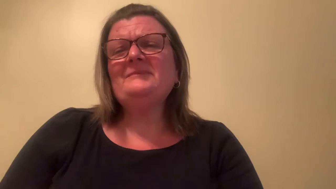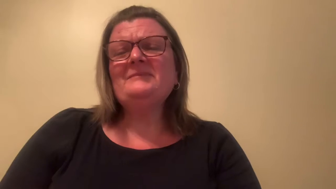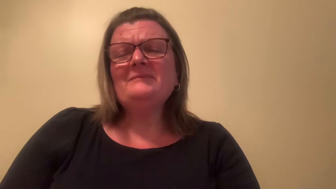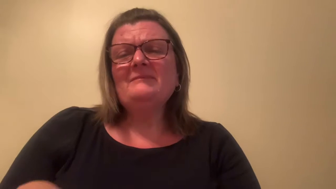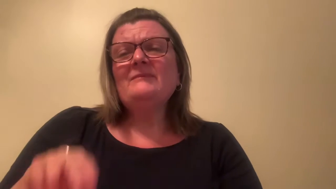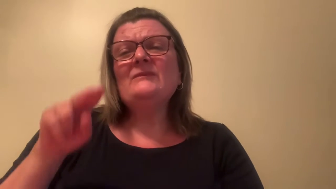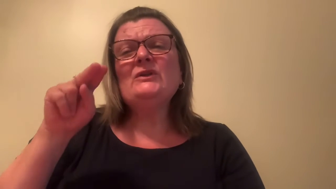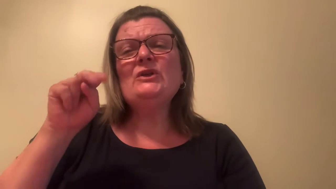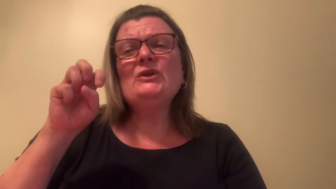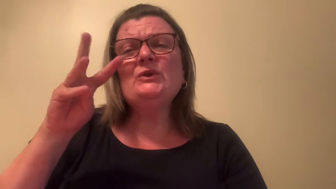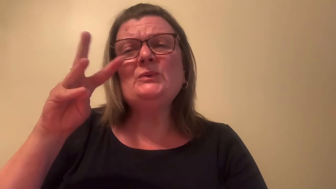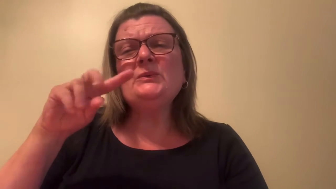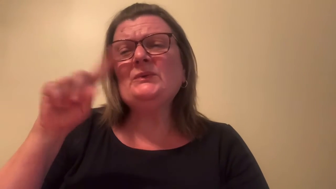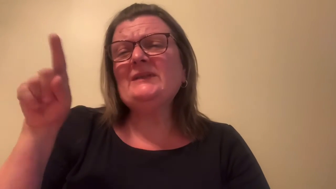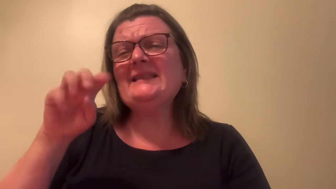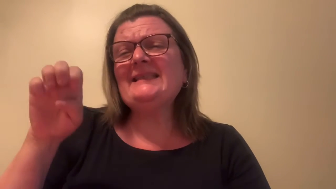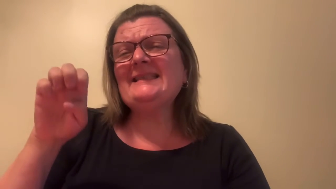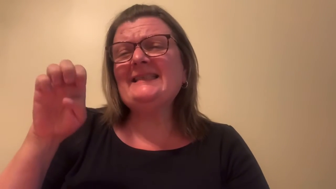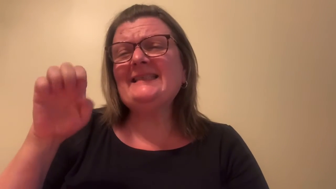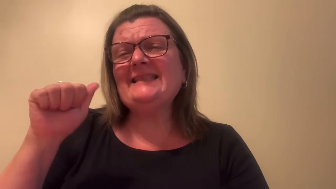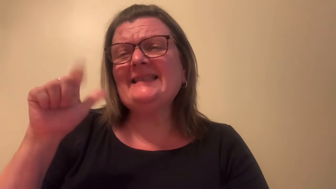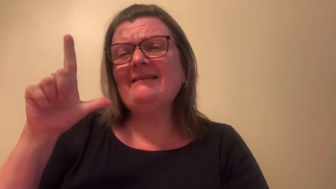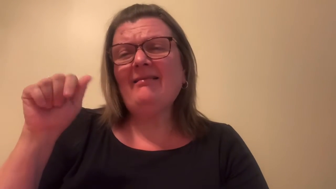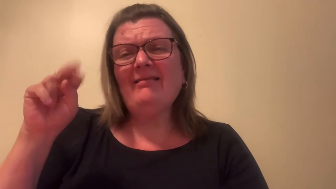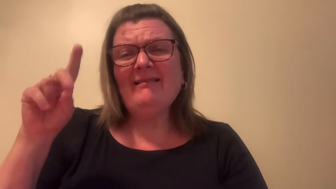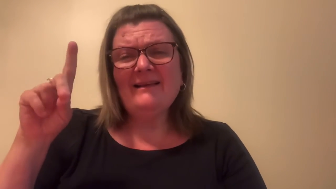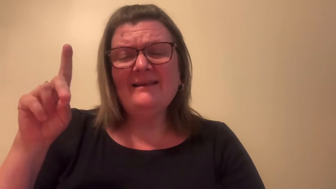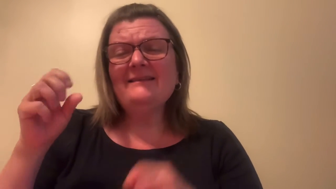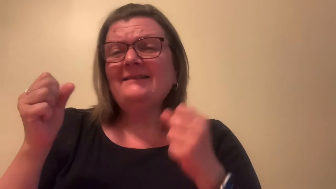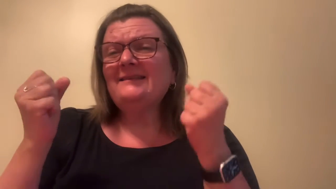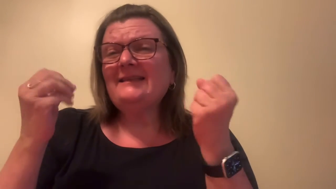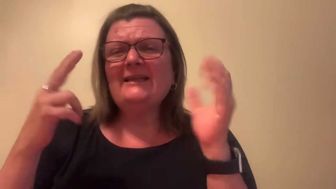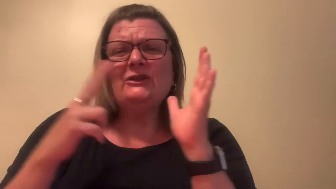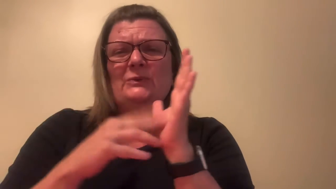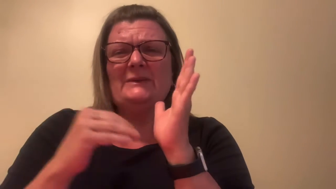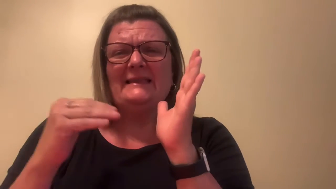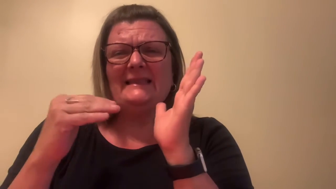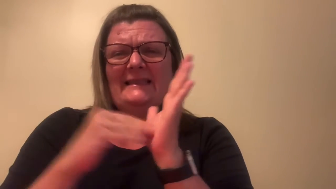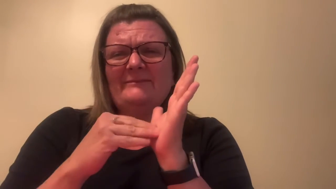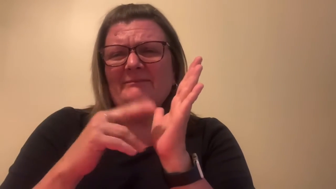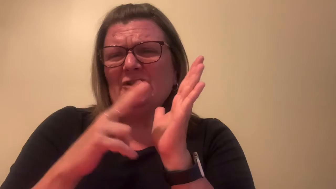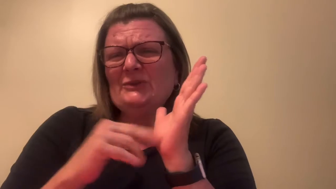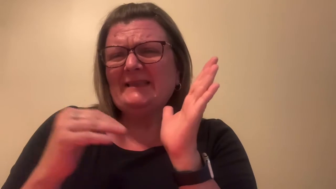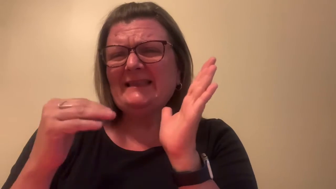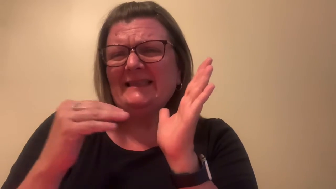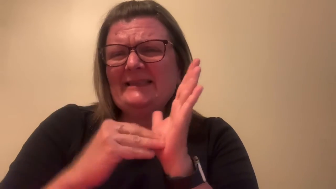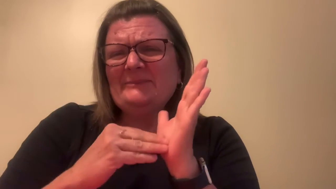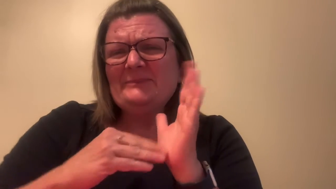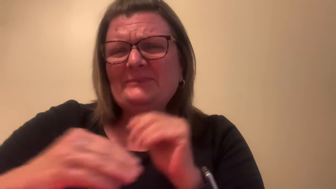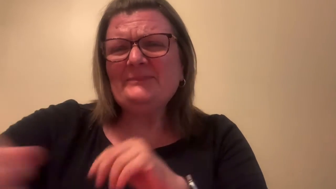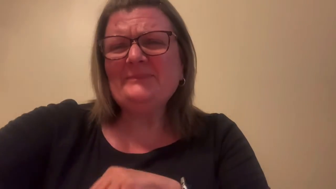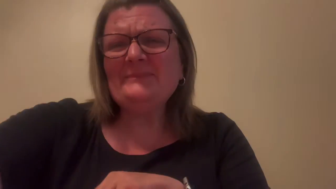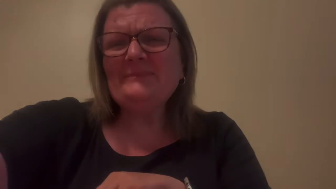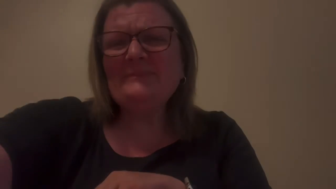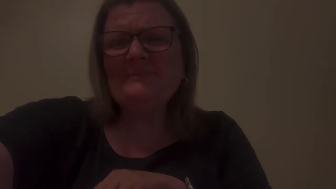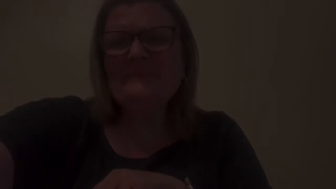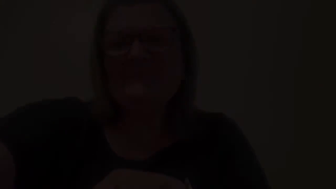New Zealand